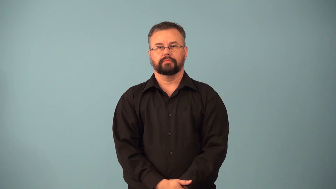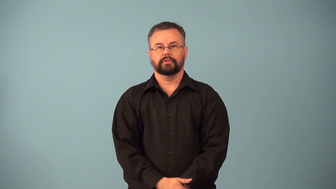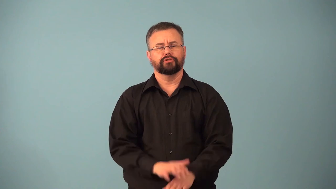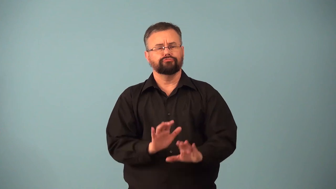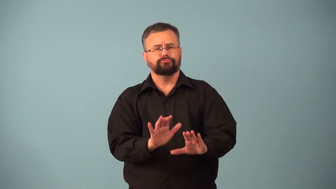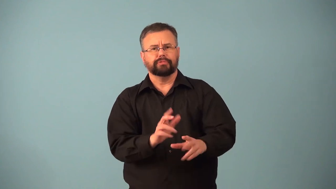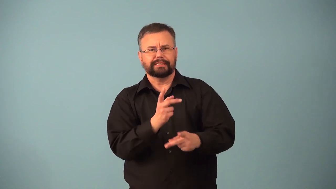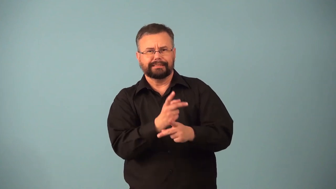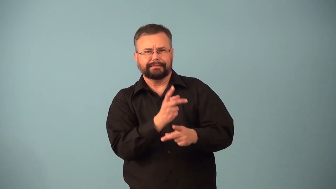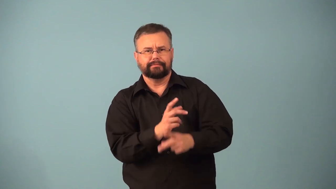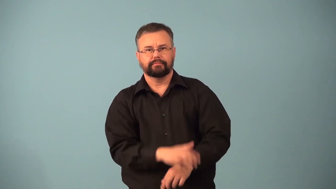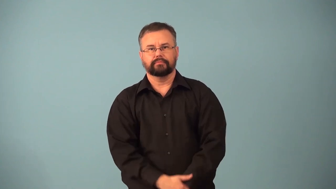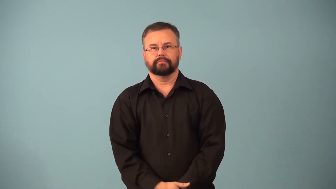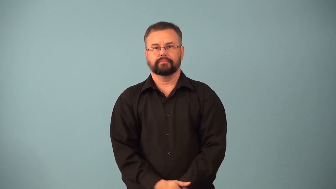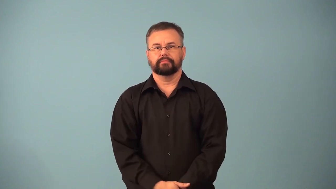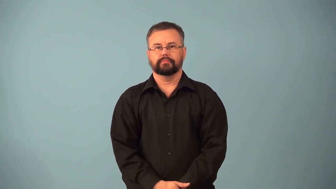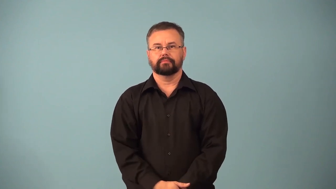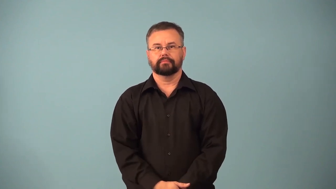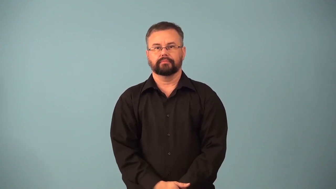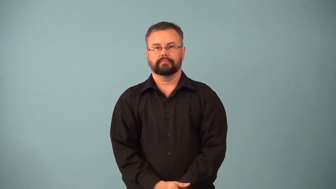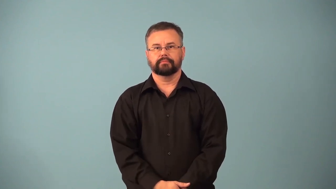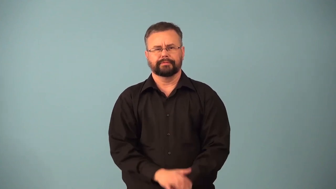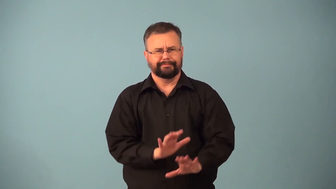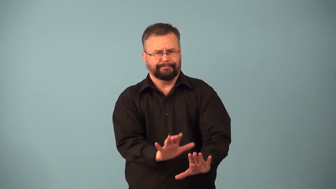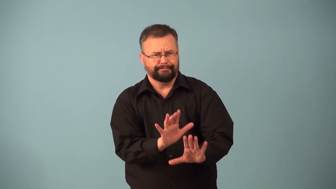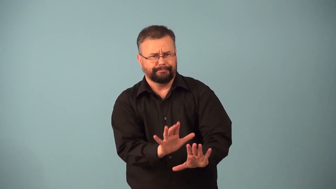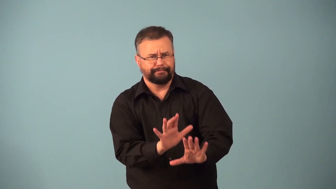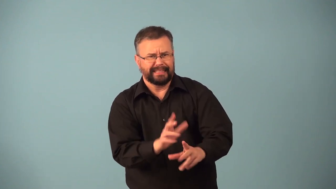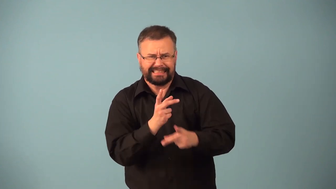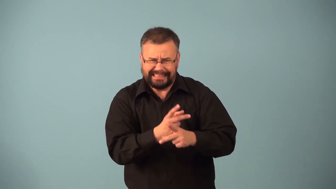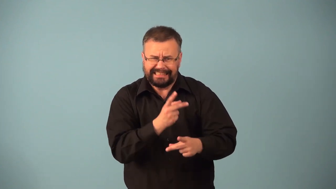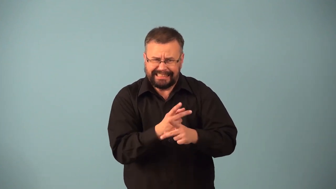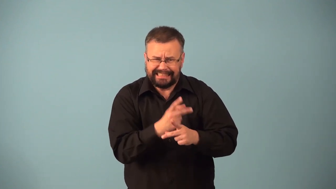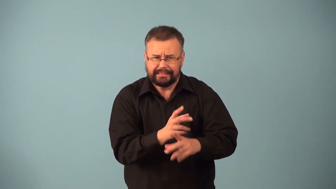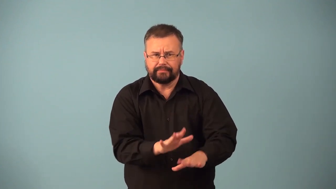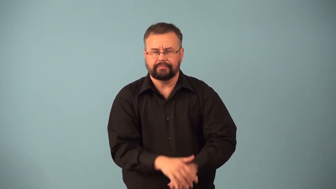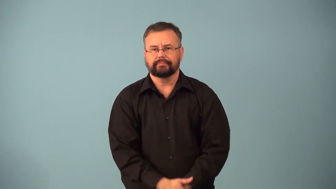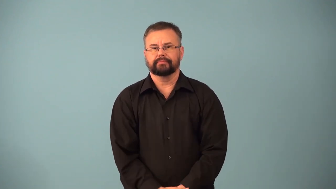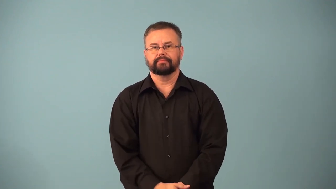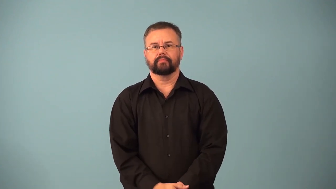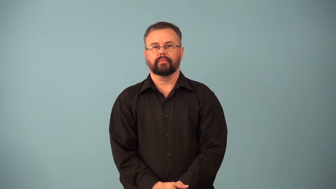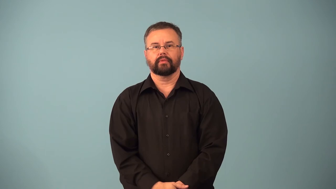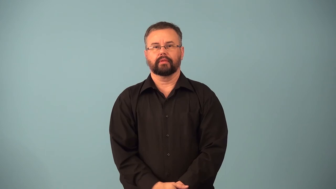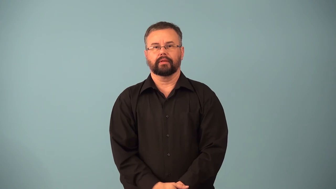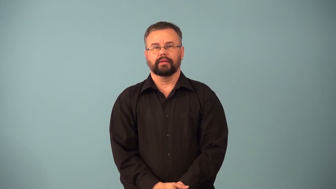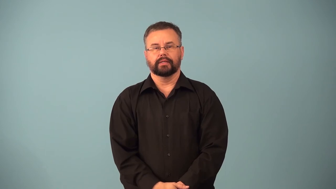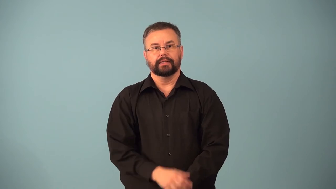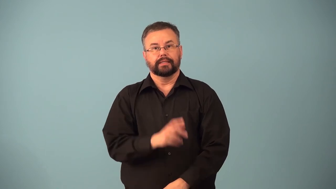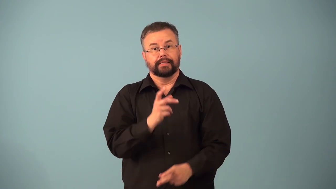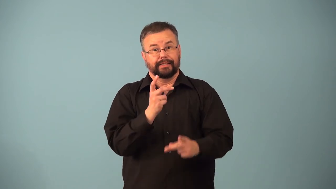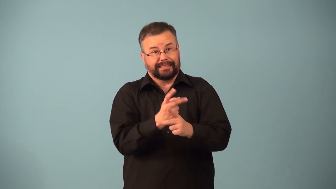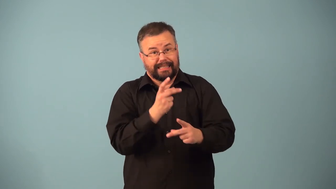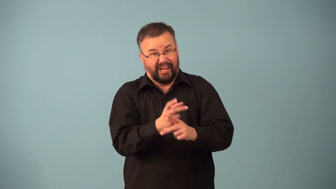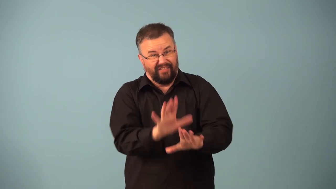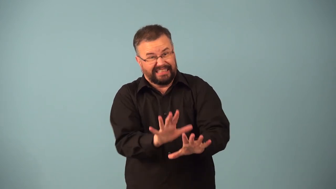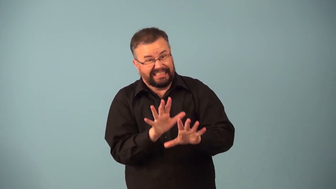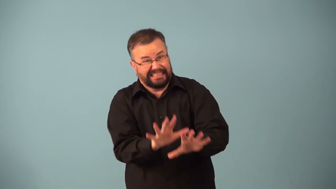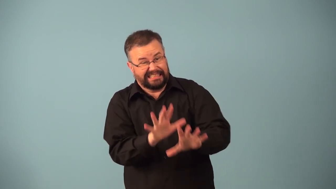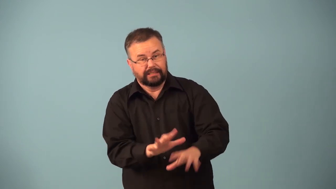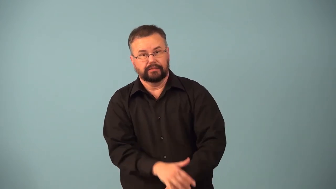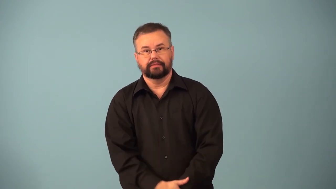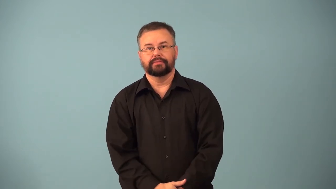discreet,discreeter,discreetest